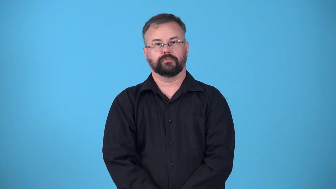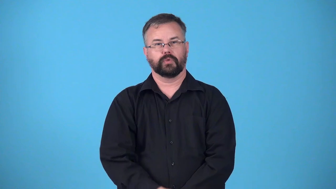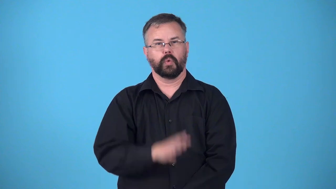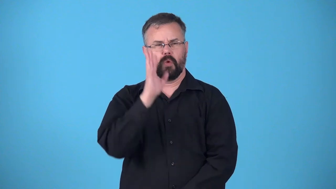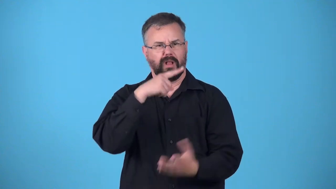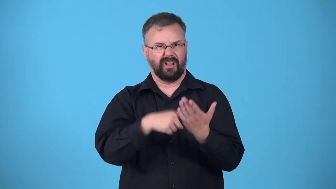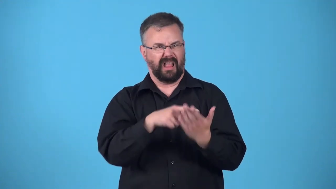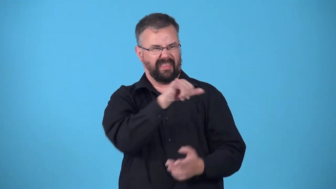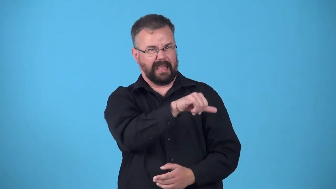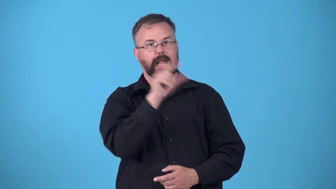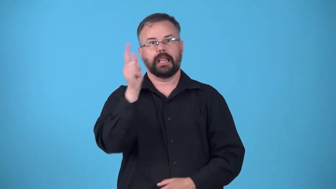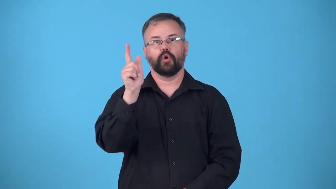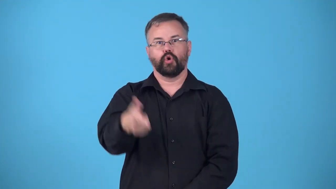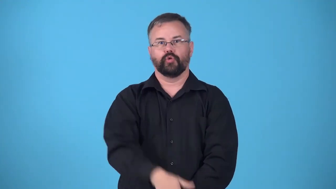come back to